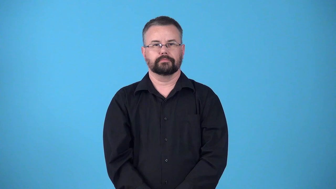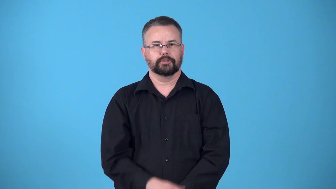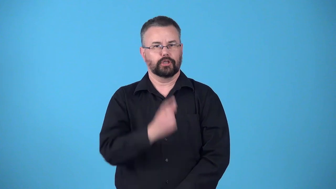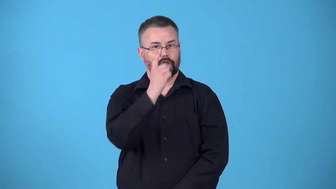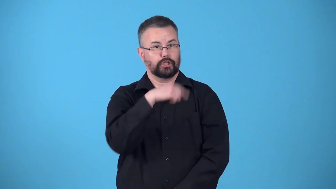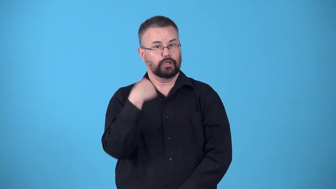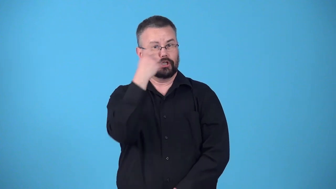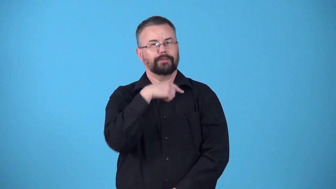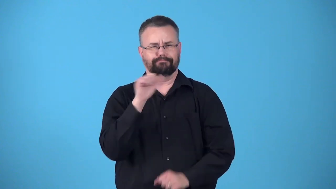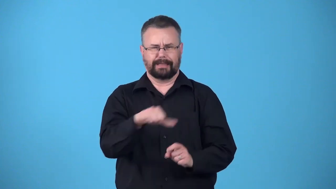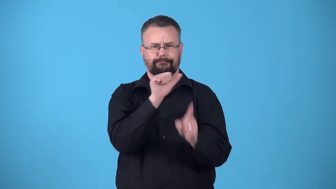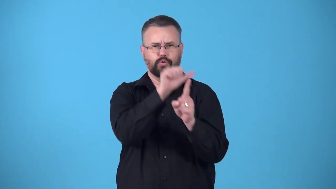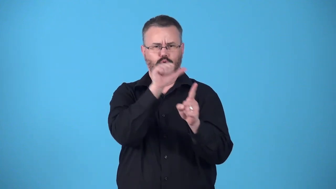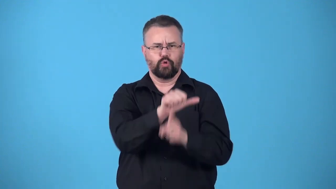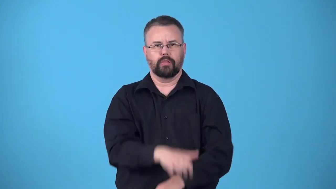can't judge a book by its cover